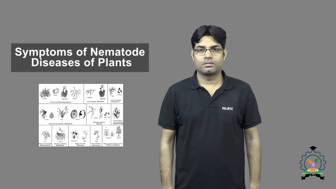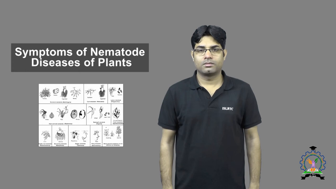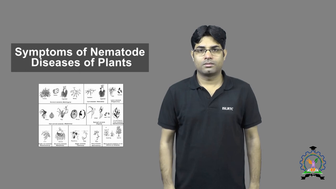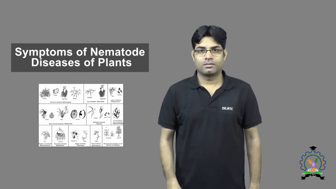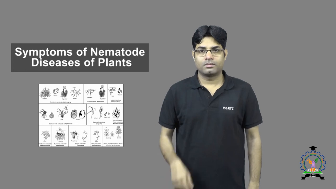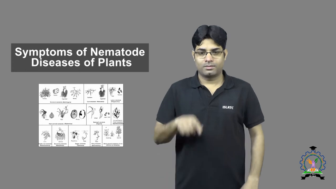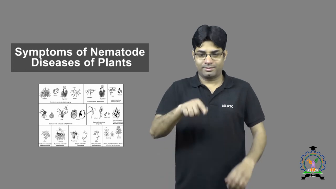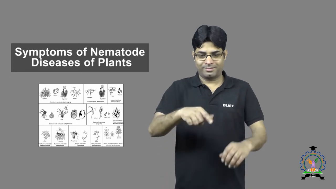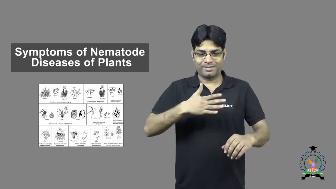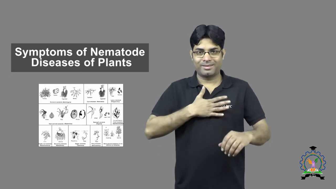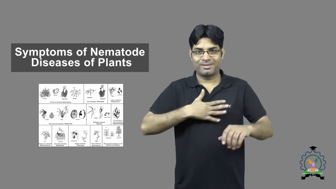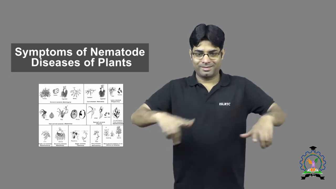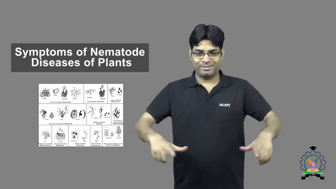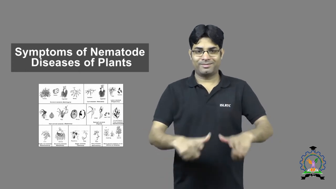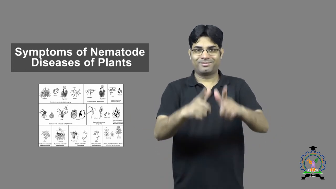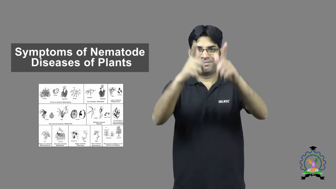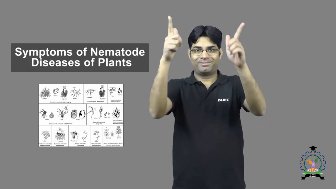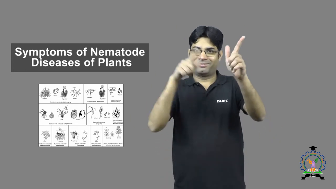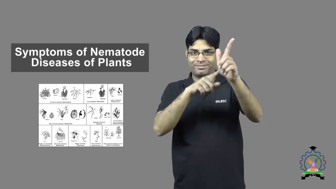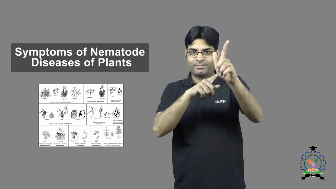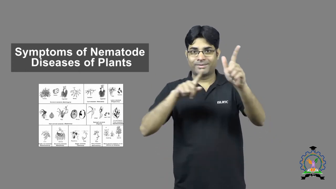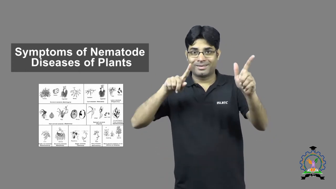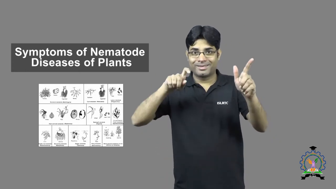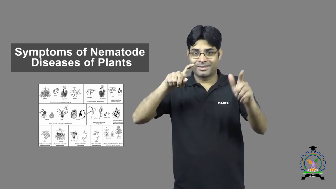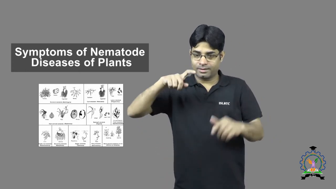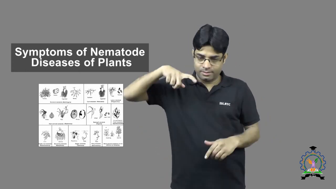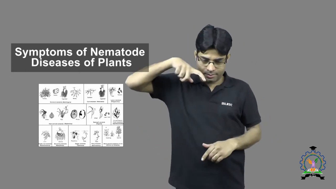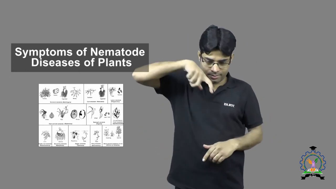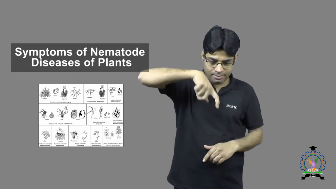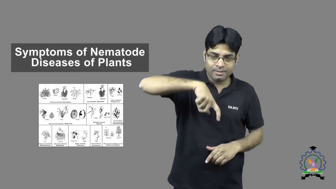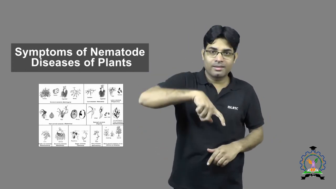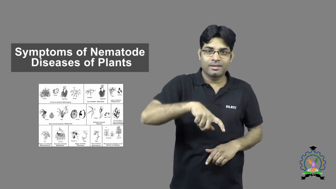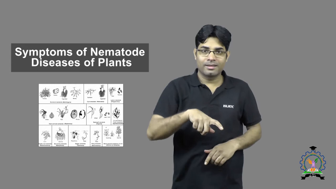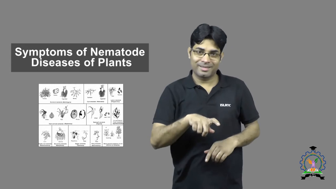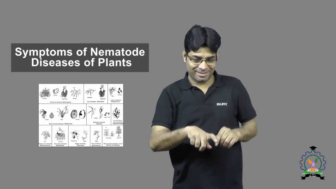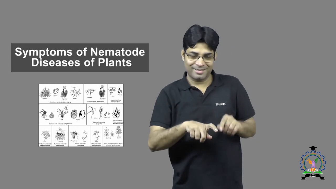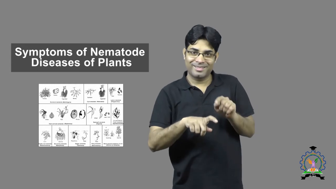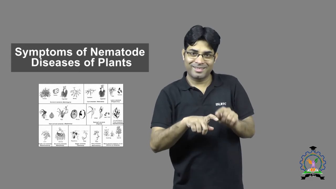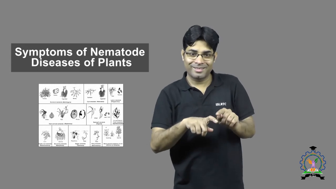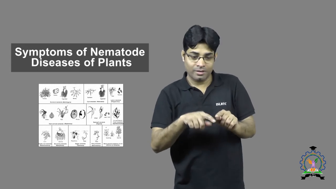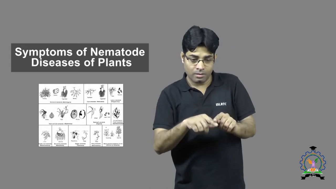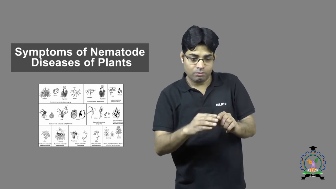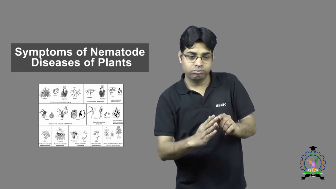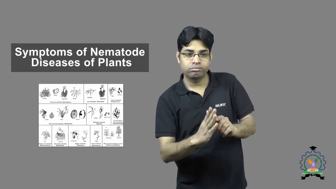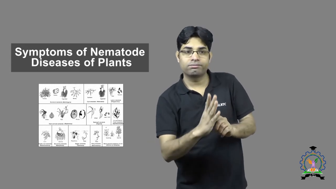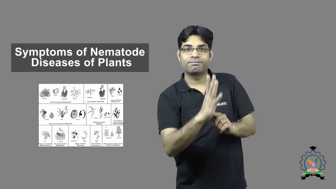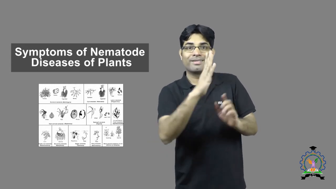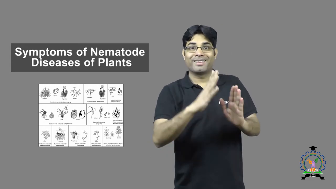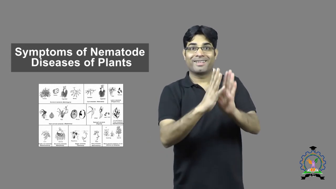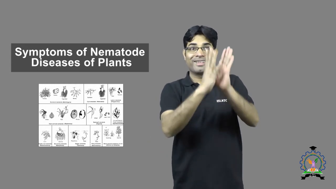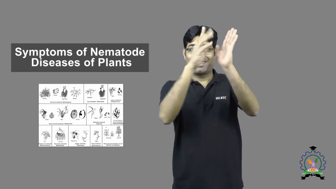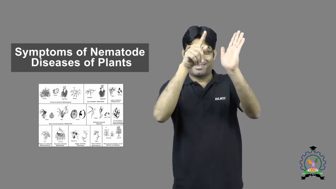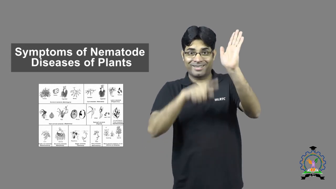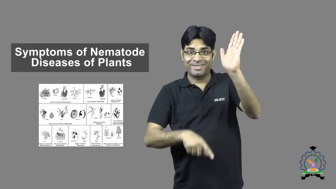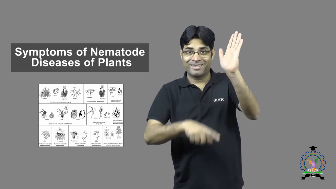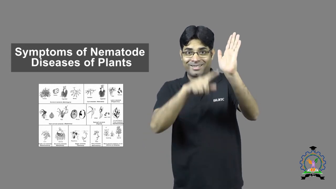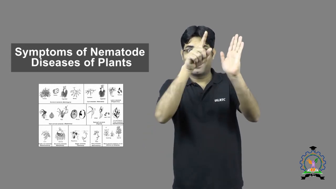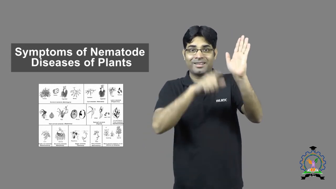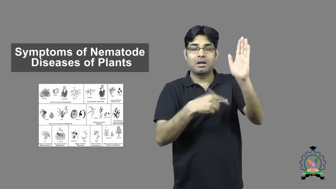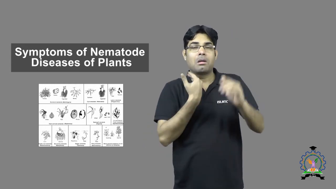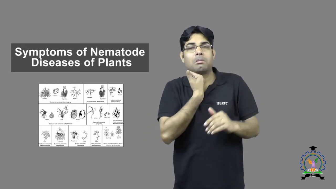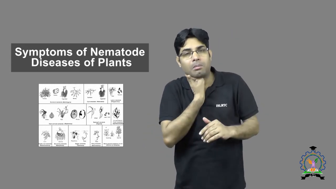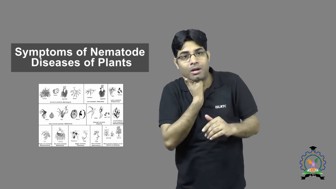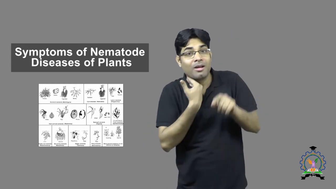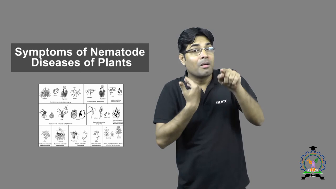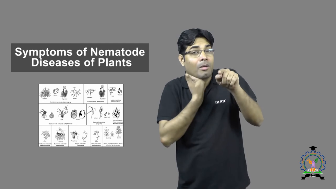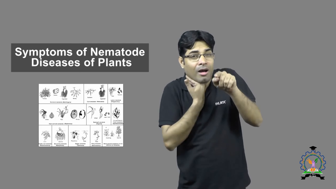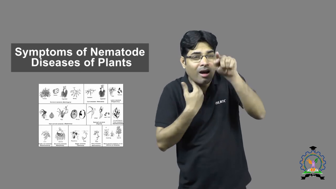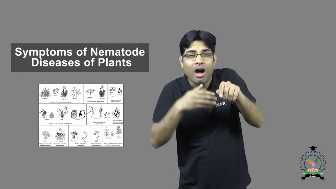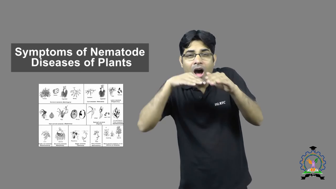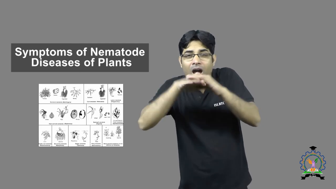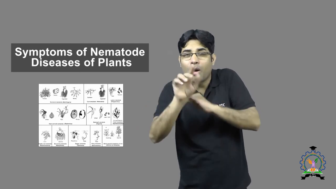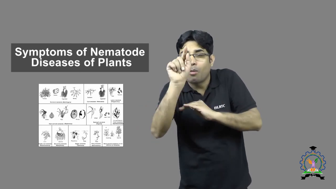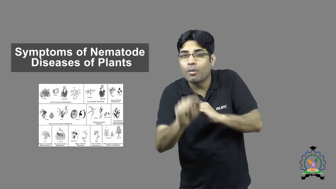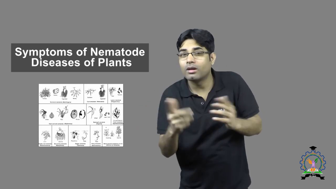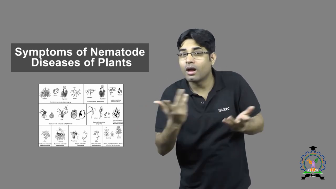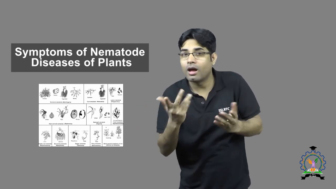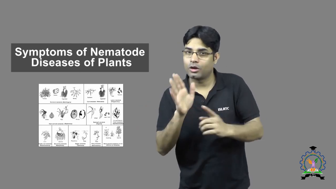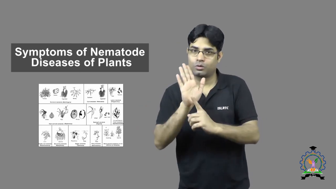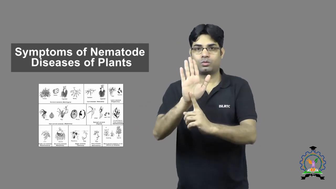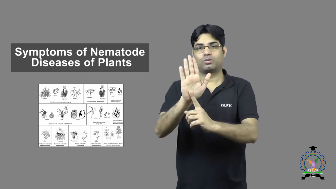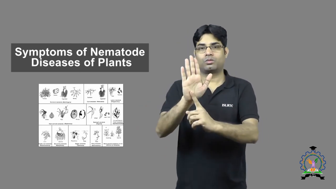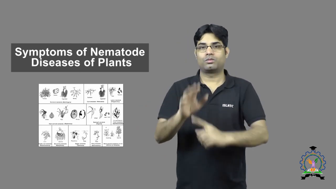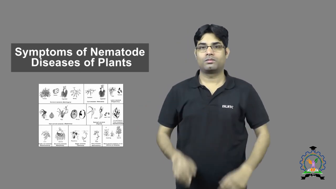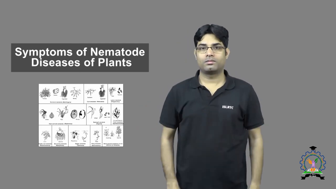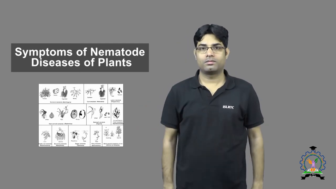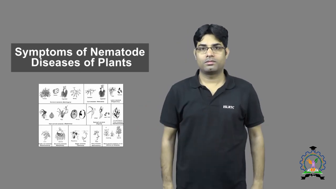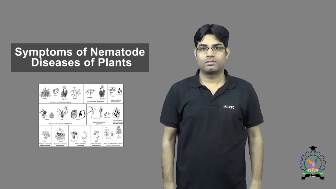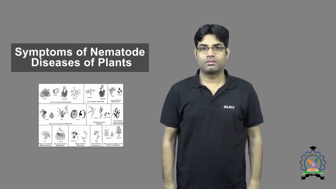Symptoms of Nematode Diseases of Plants